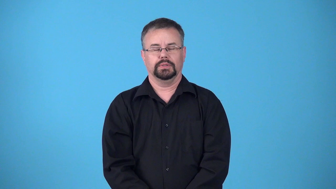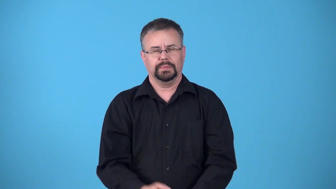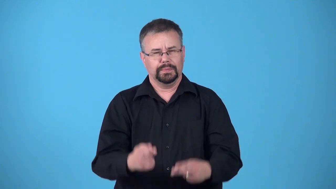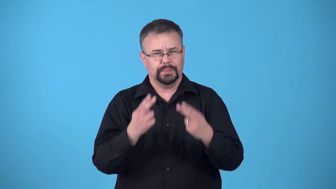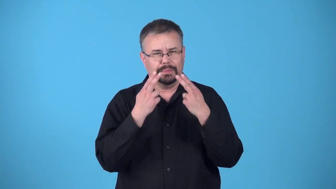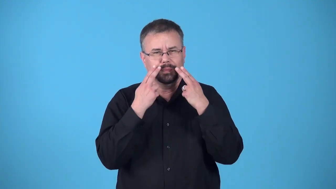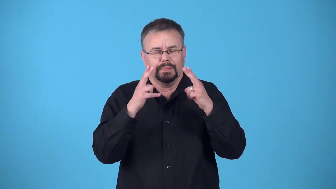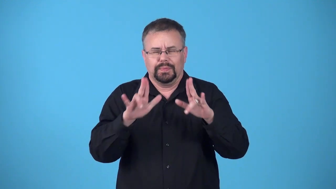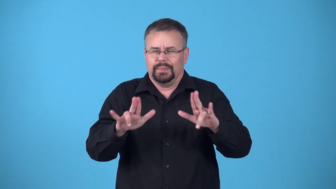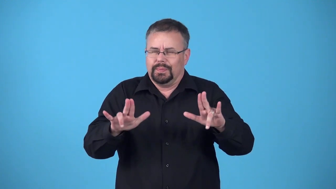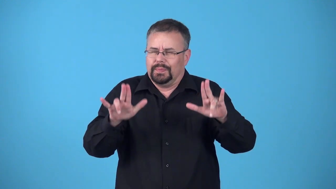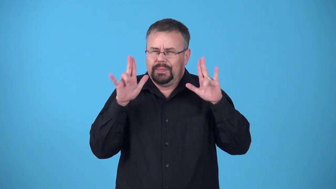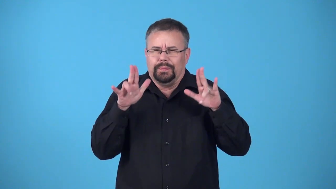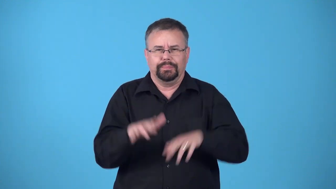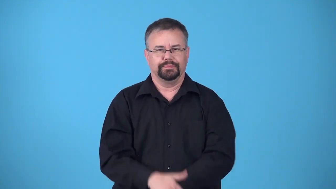pure as the driven snow